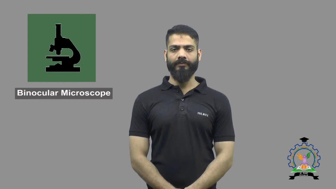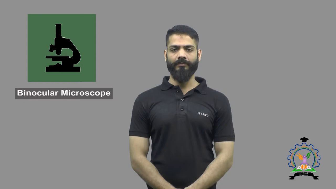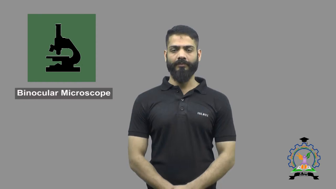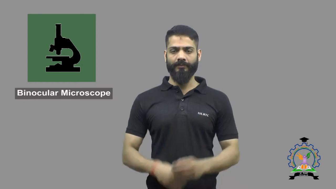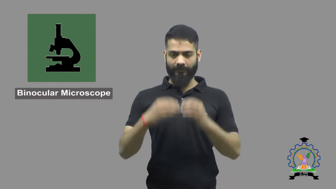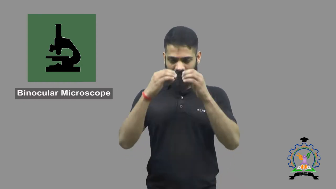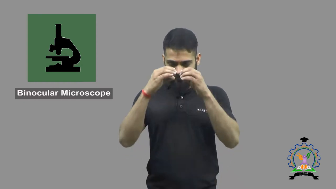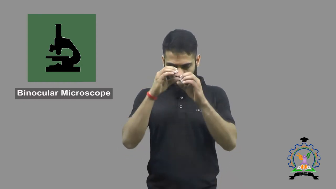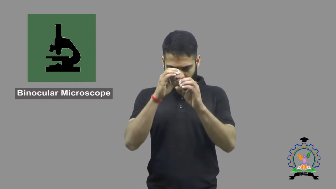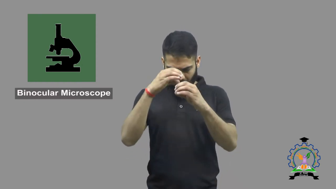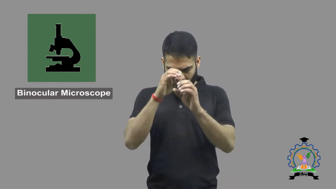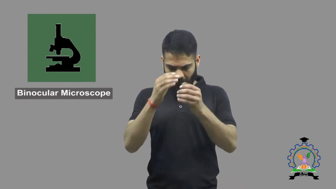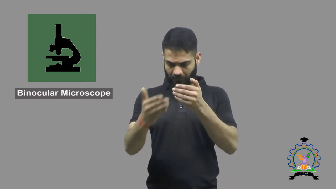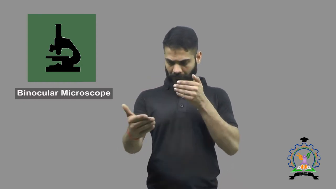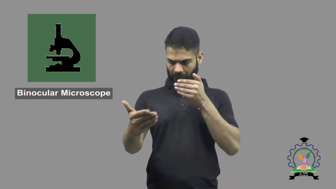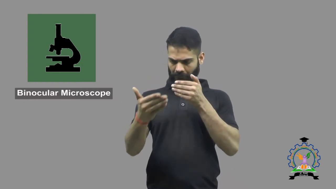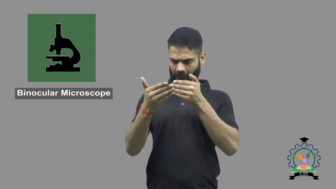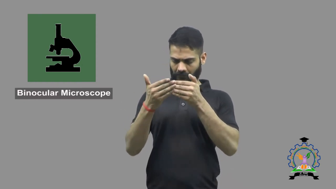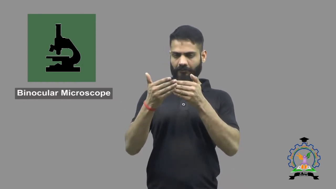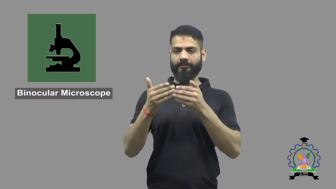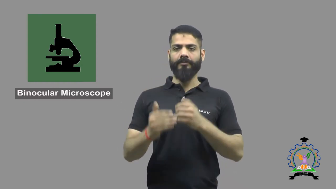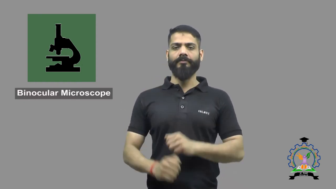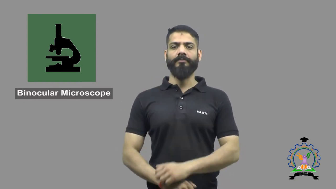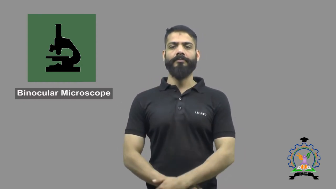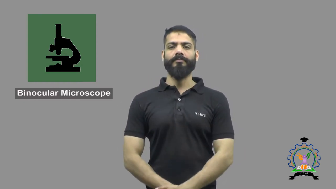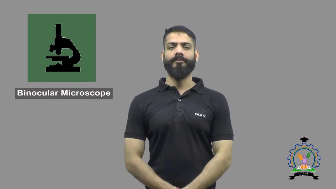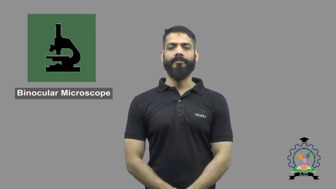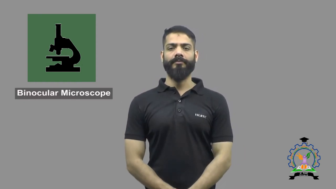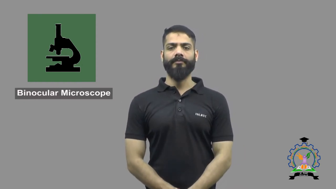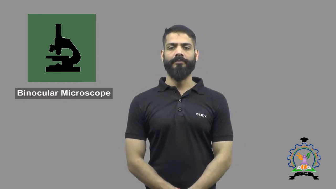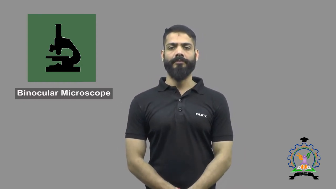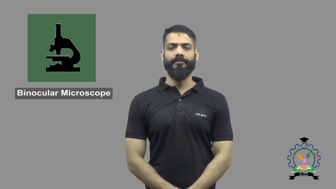Binocular Microscope